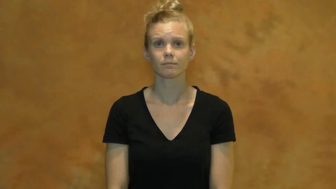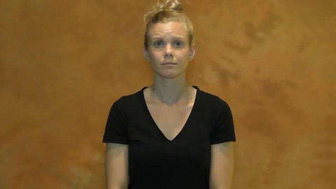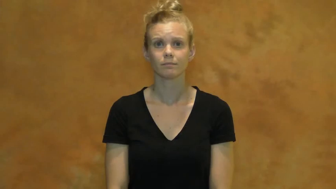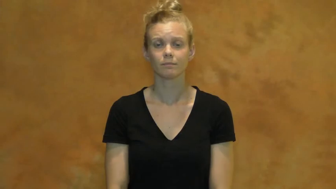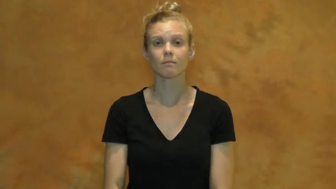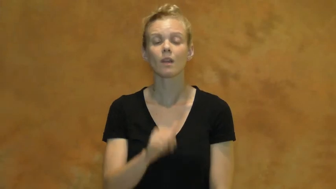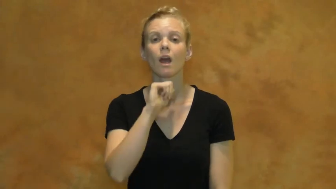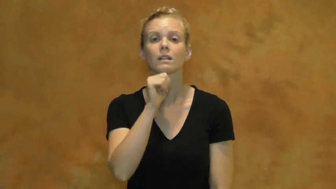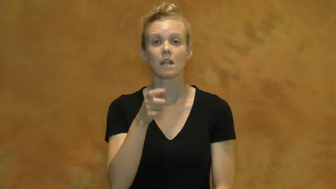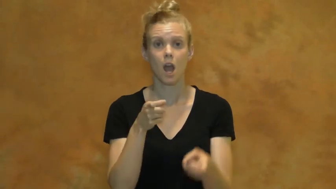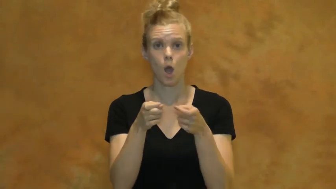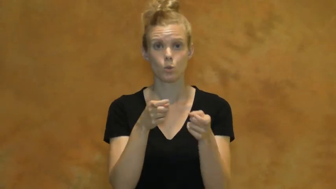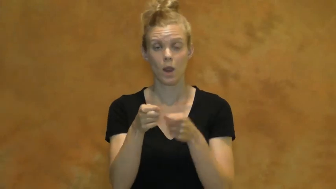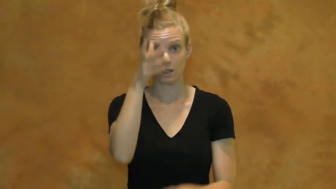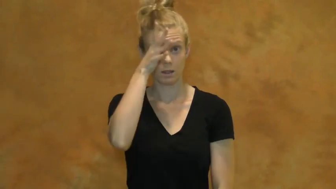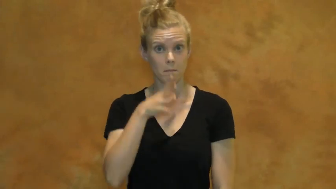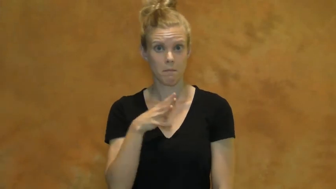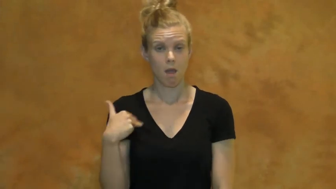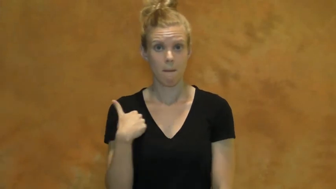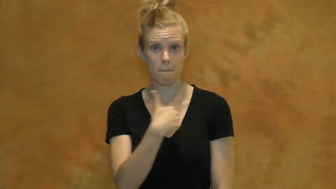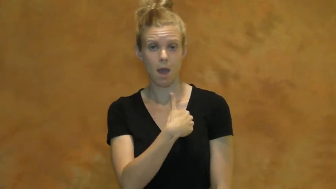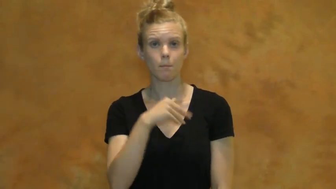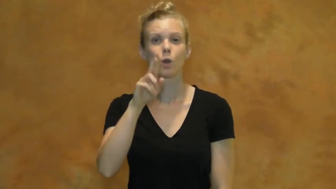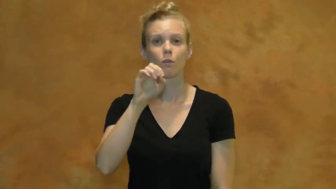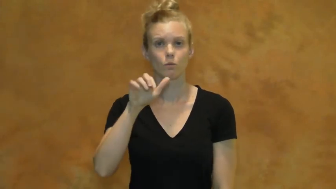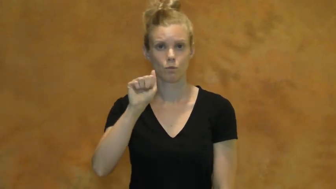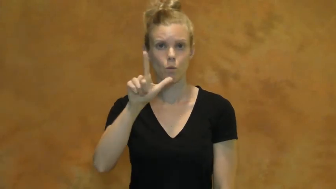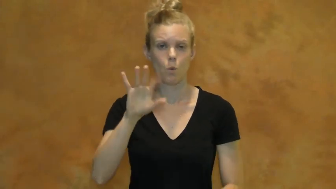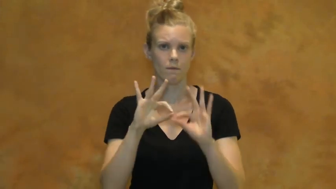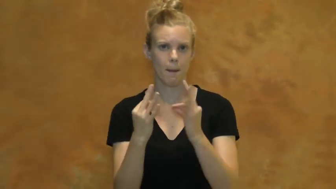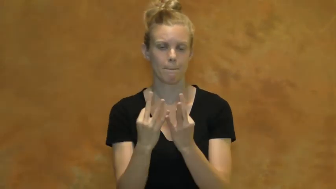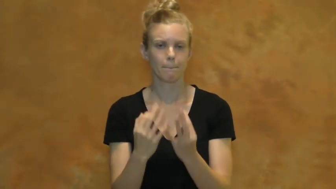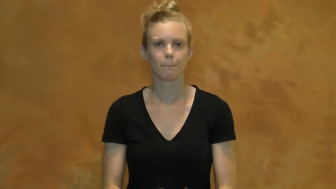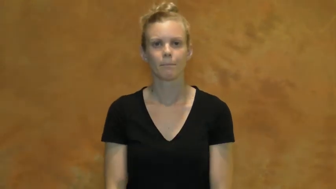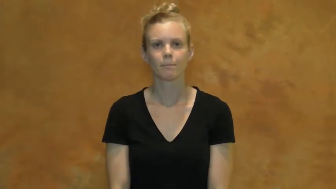prince